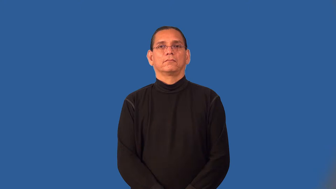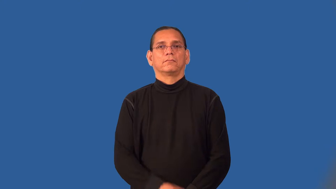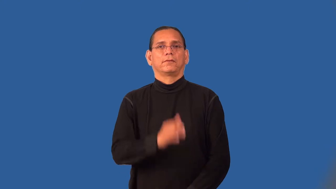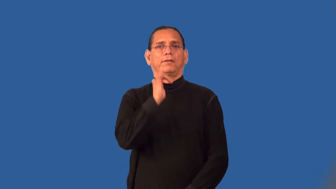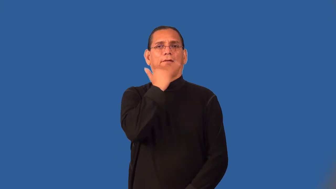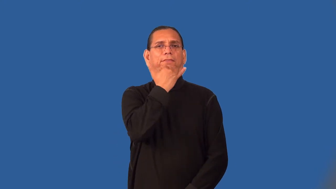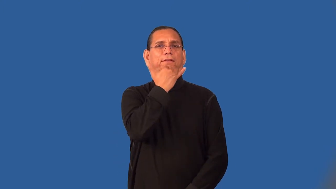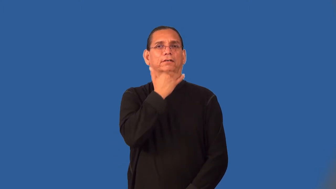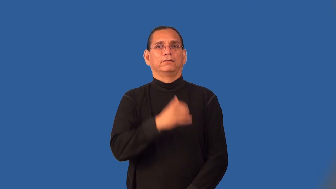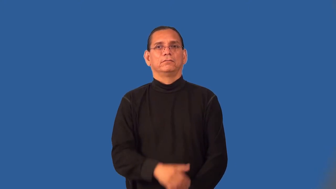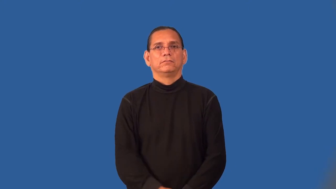peccadillo